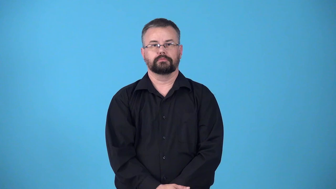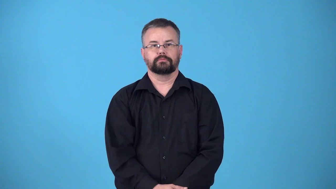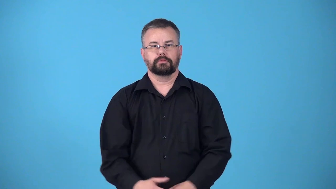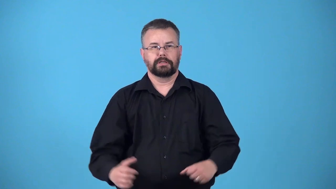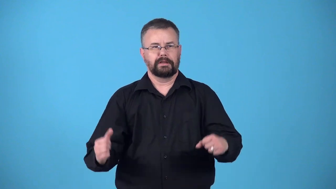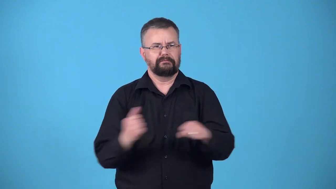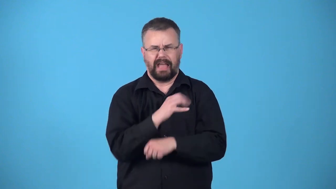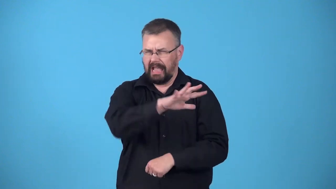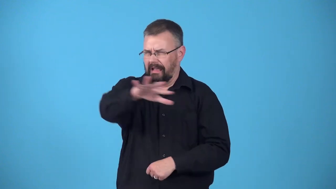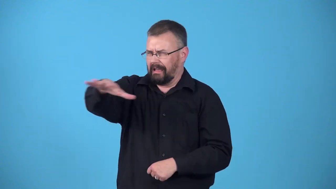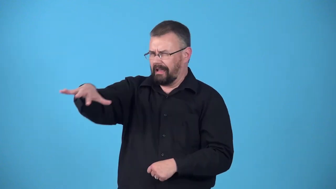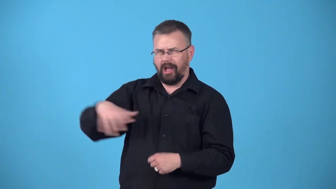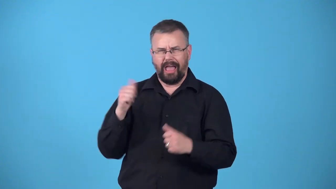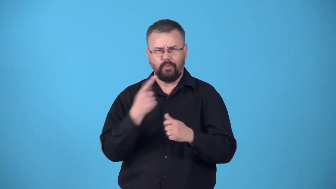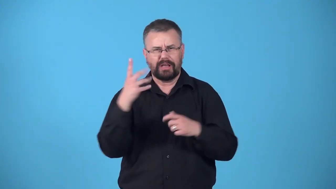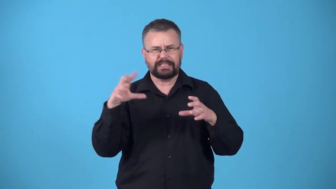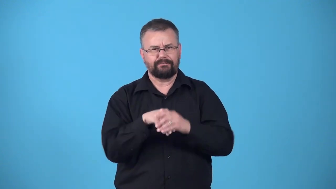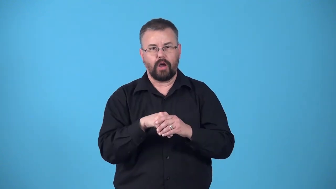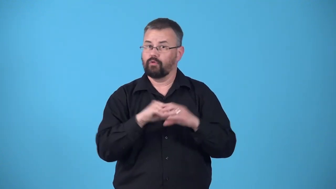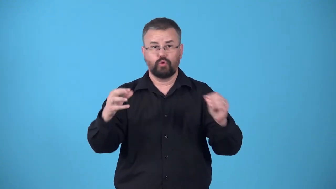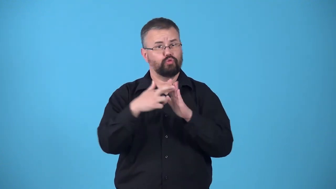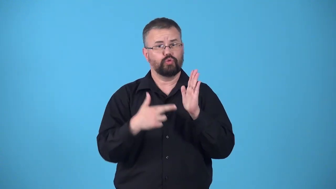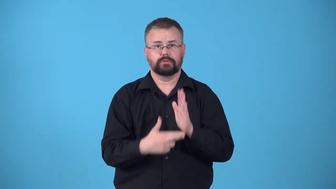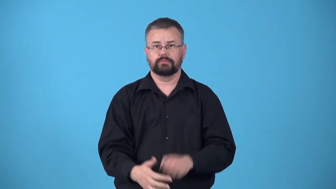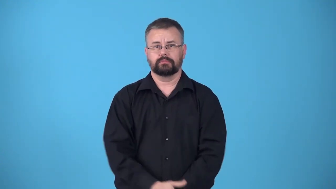free for all